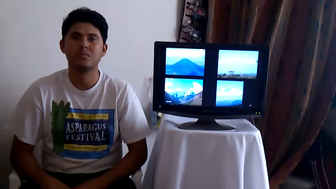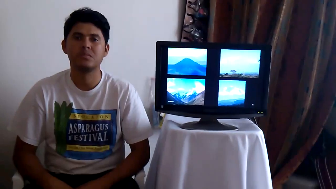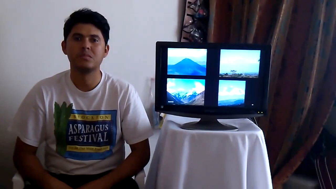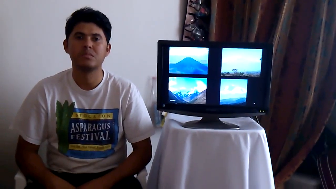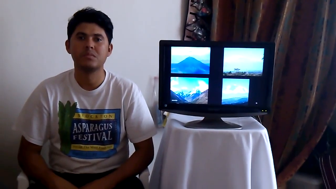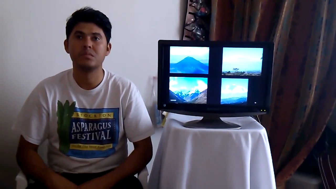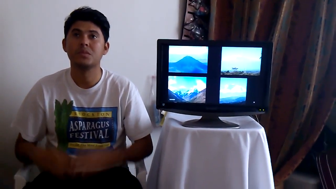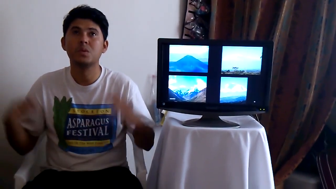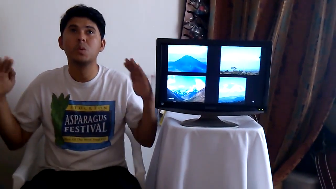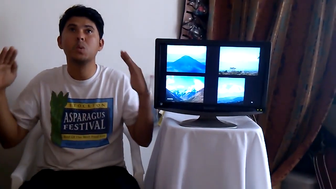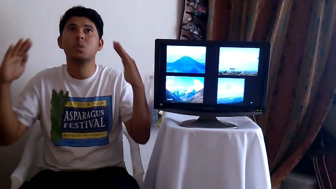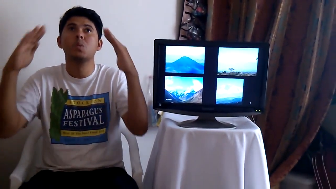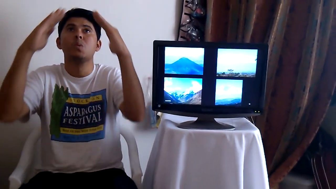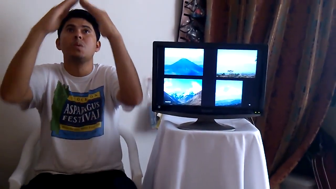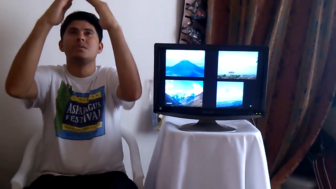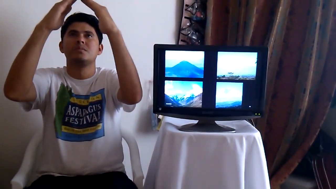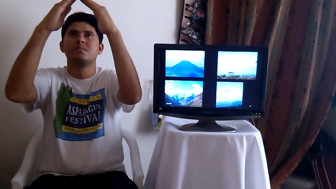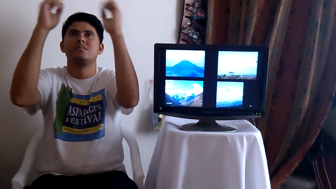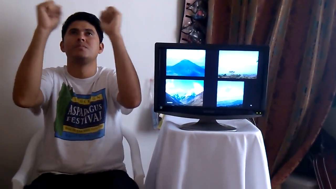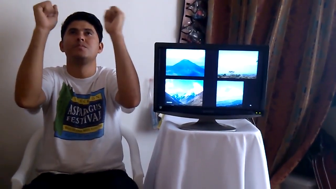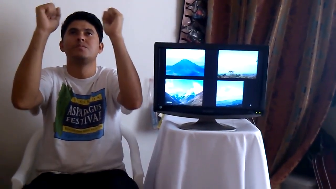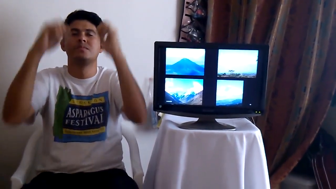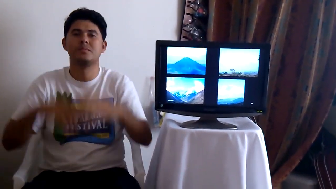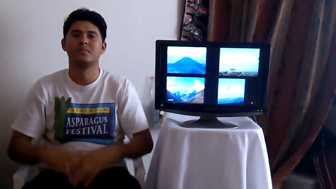mountain